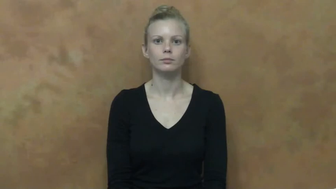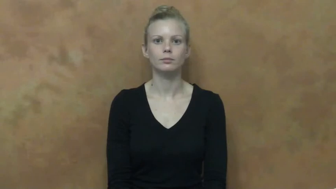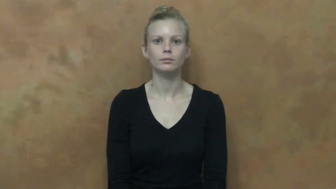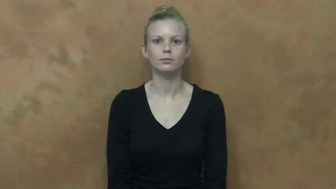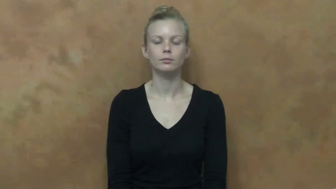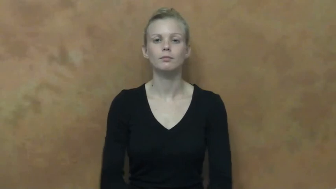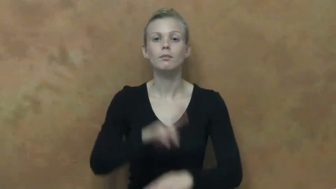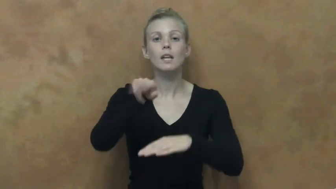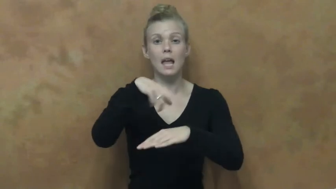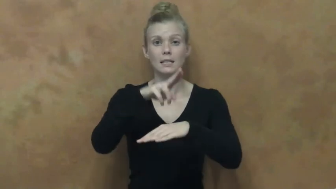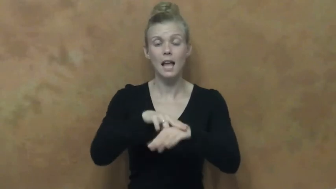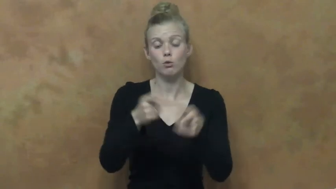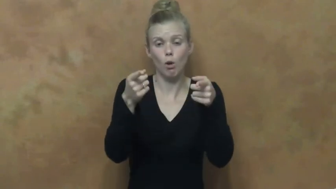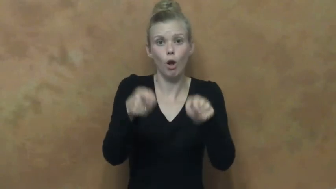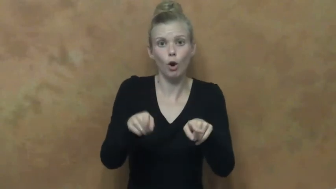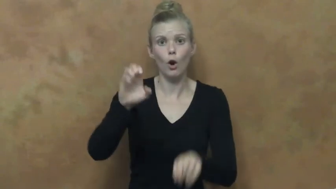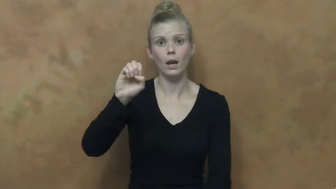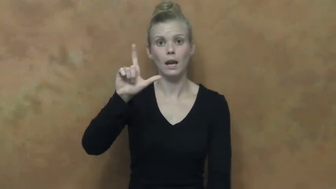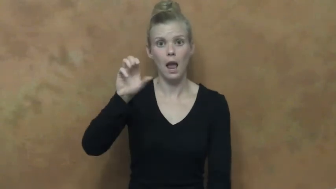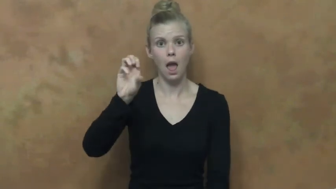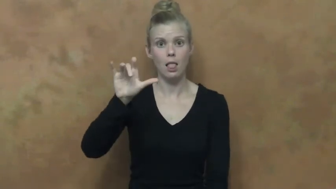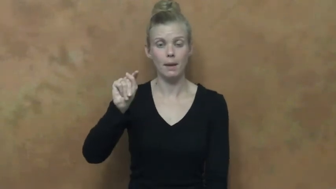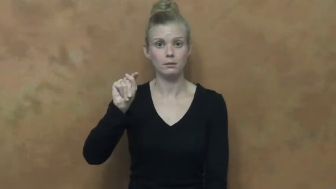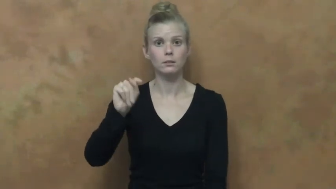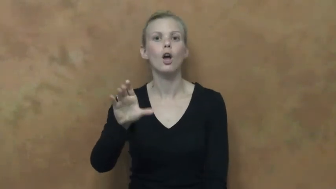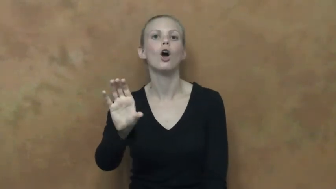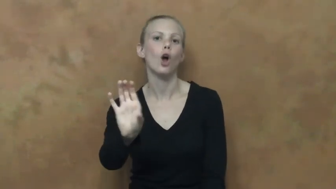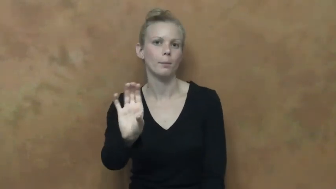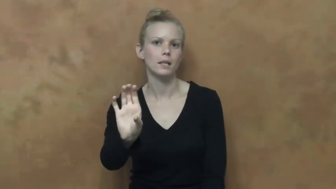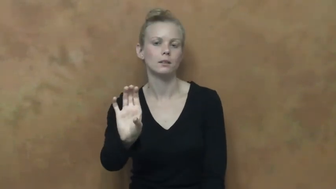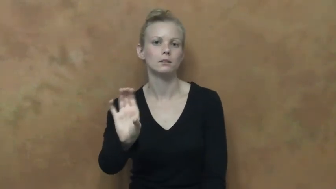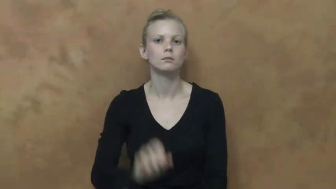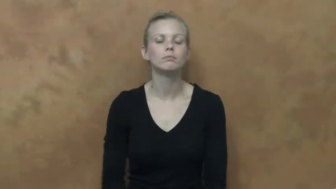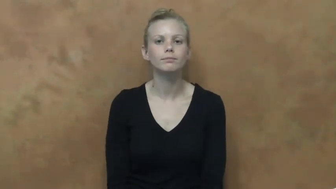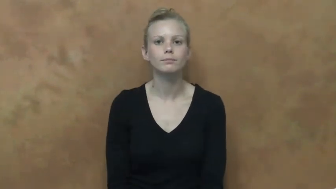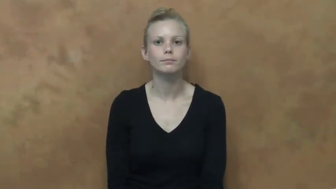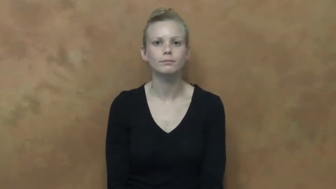carbon